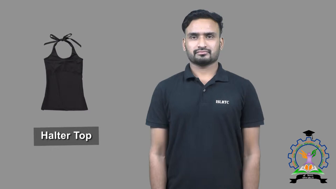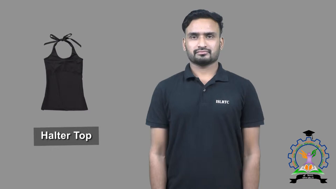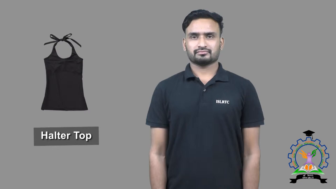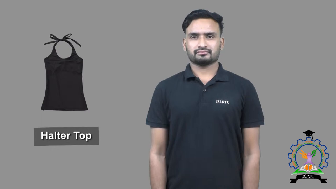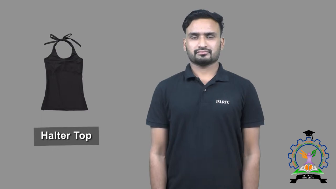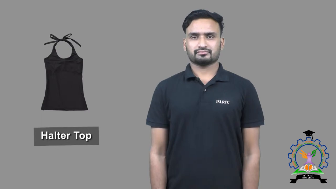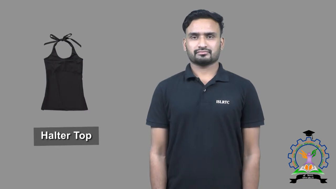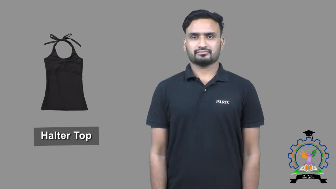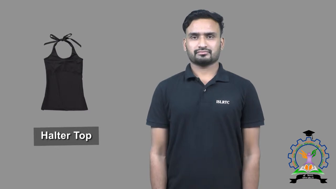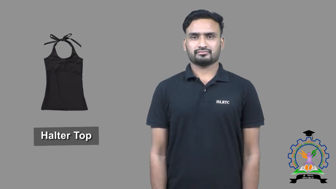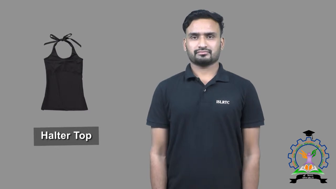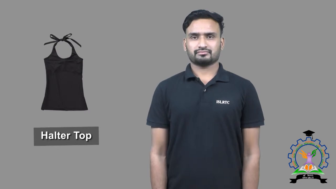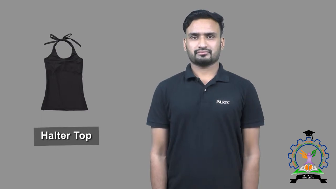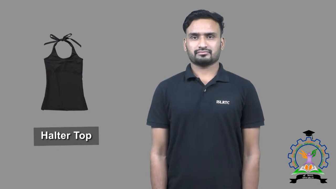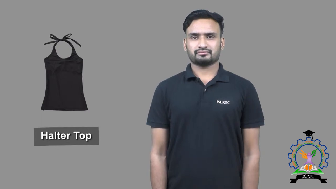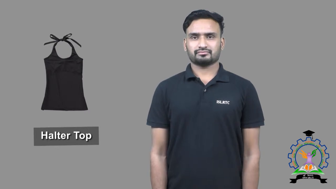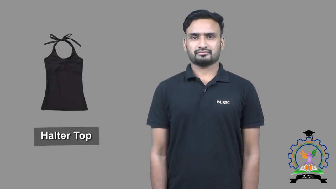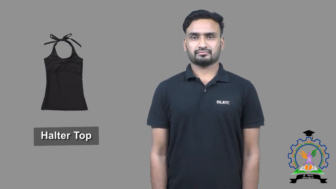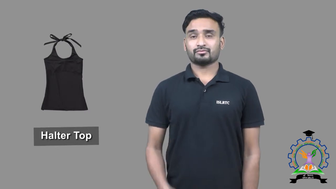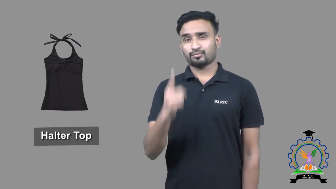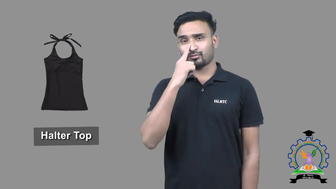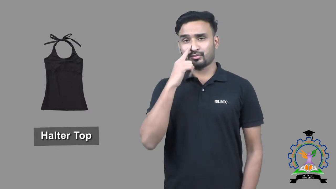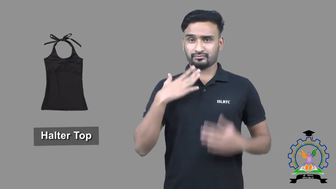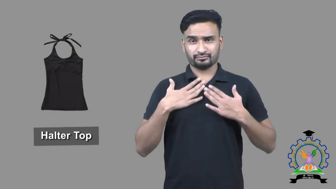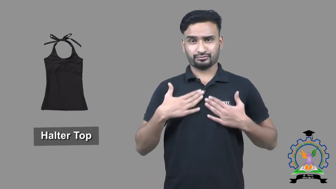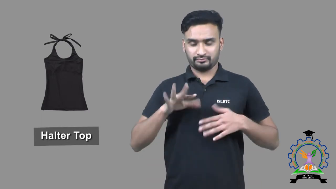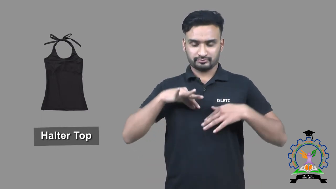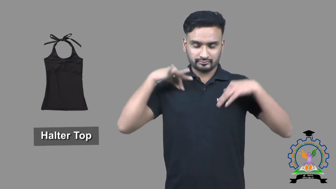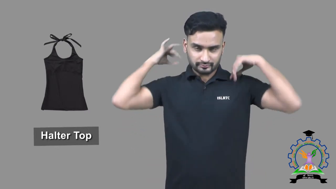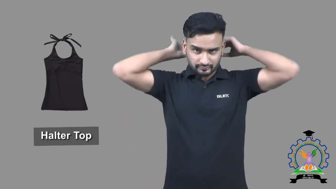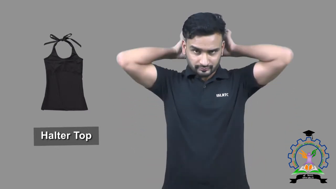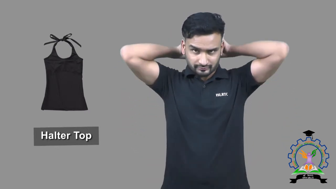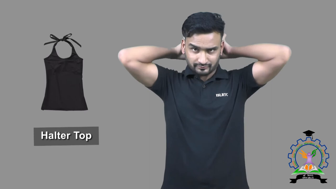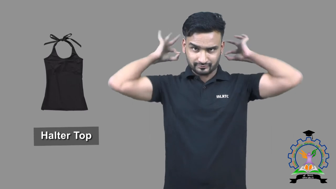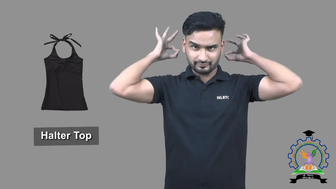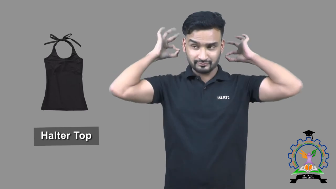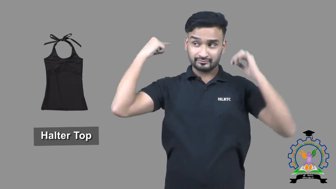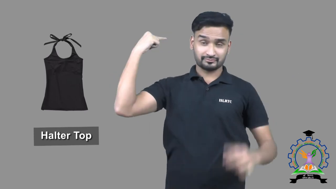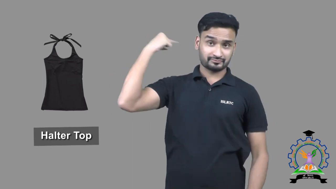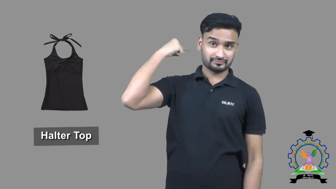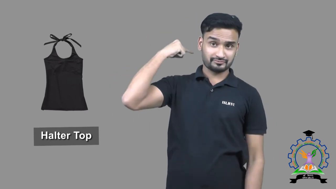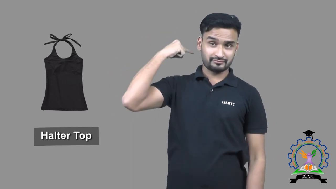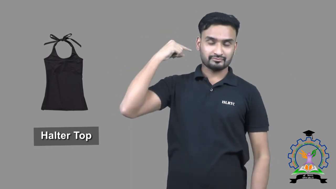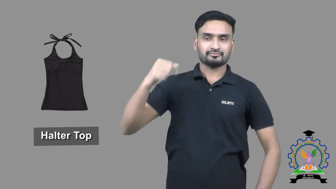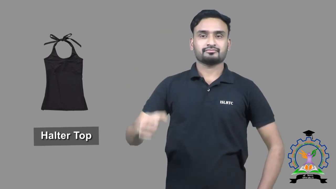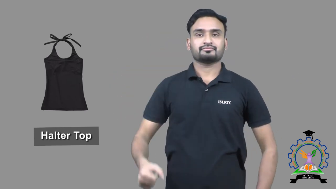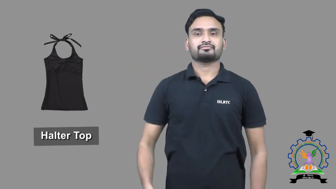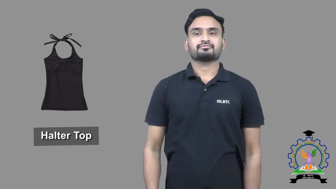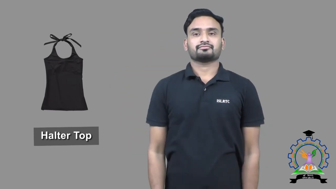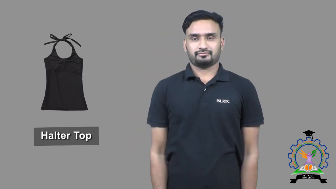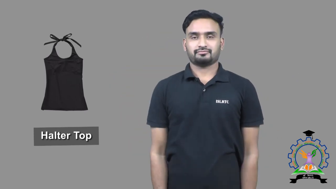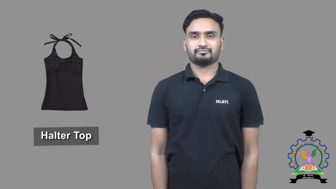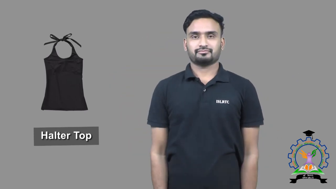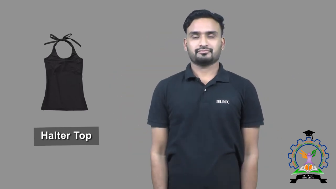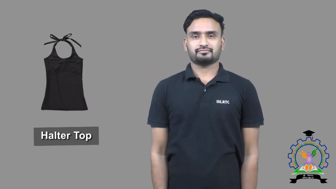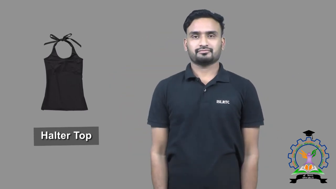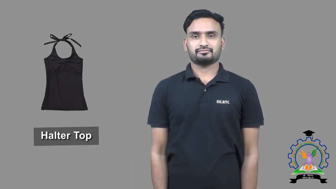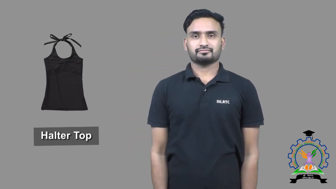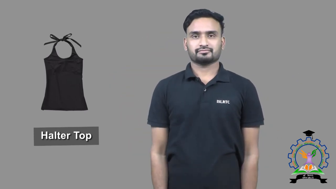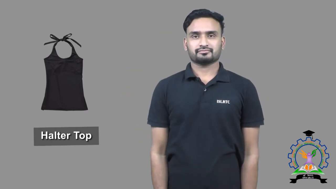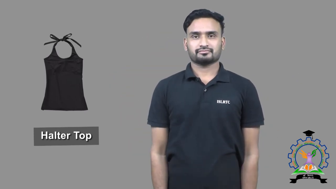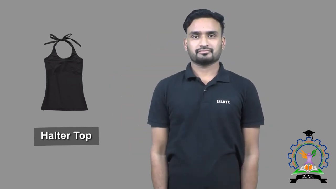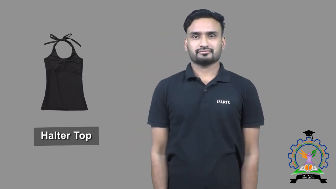Halter Top